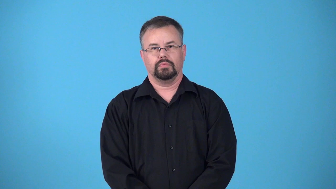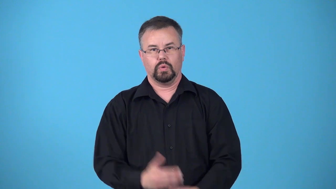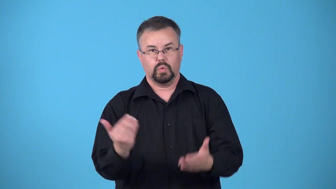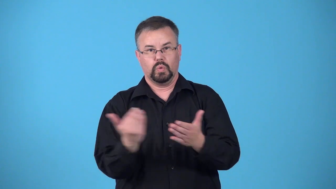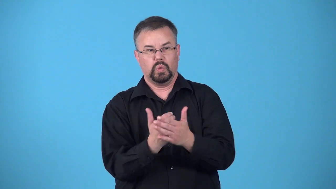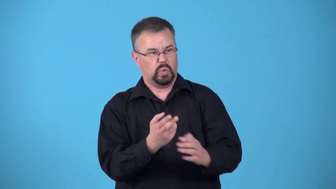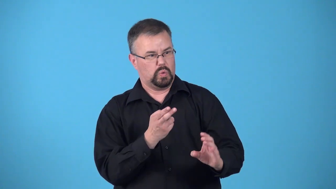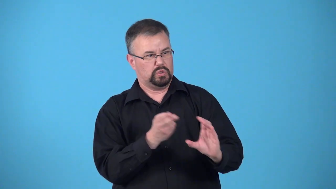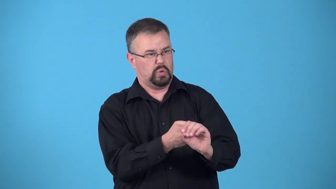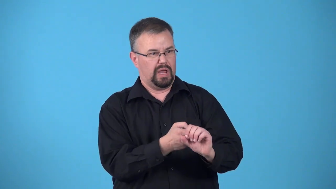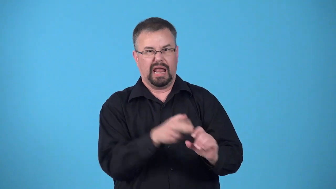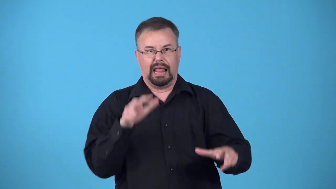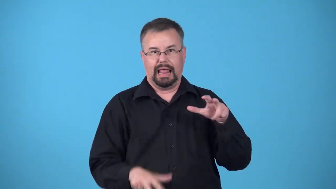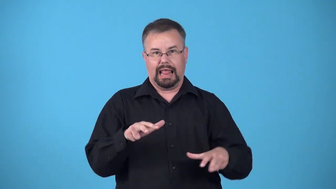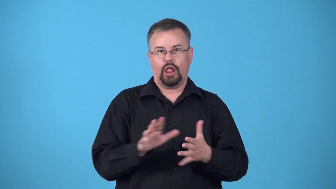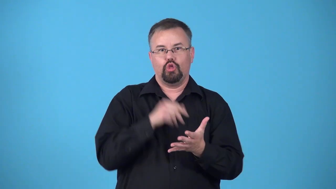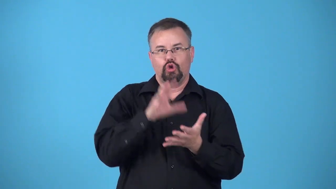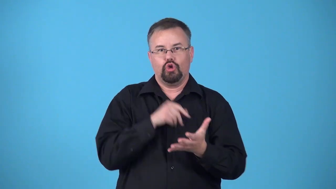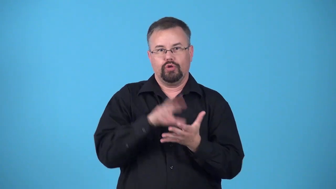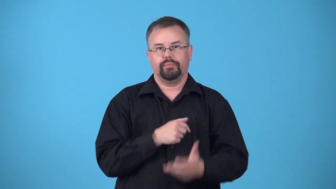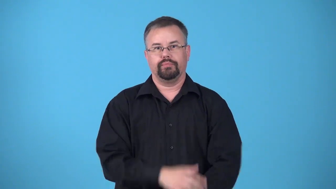new blood, new kid on the block, newbie